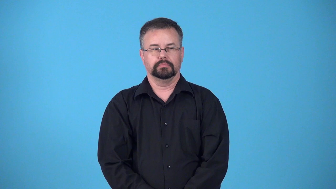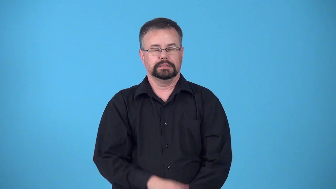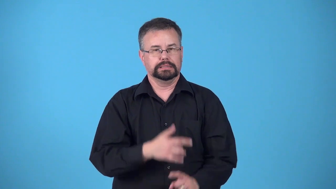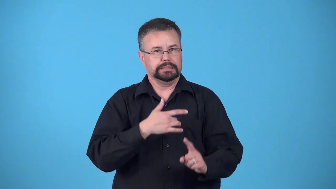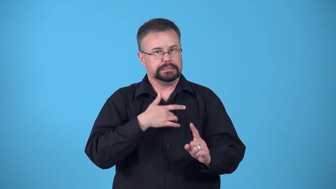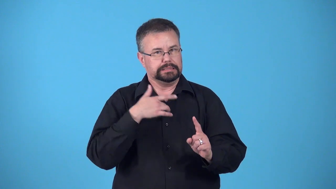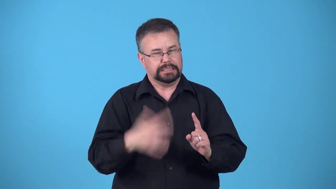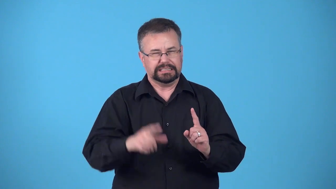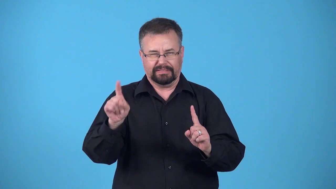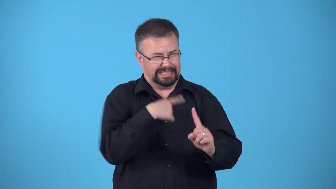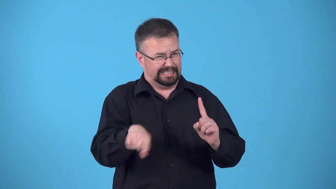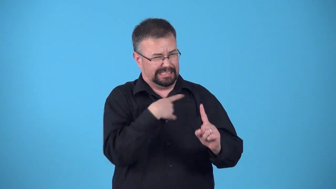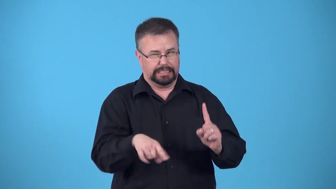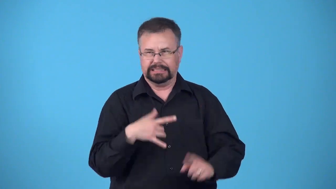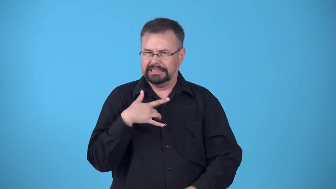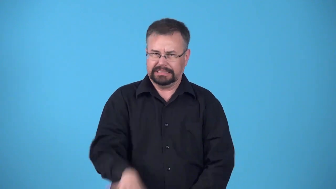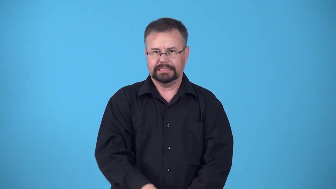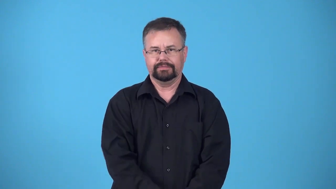thin skinned